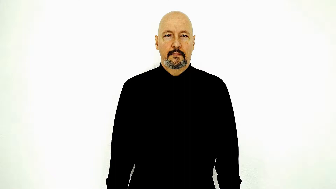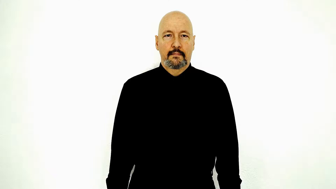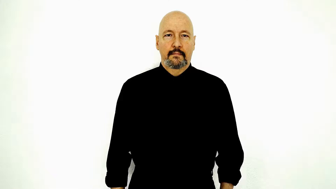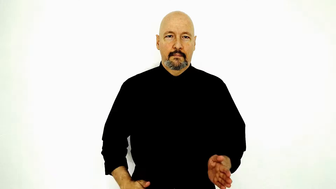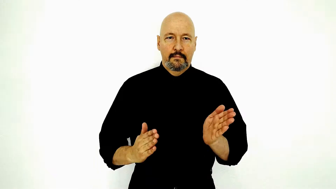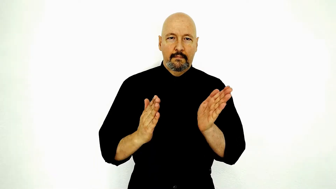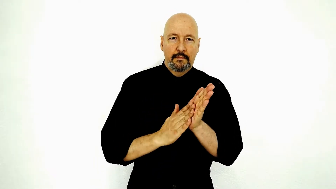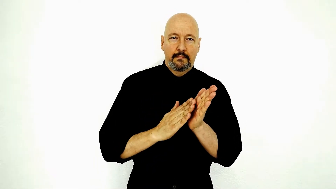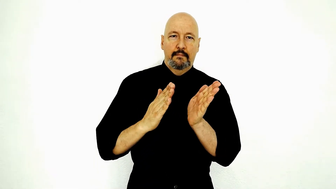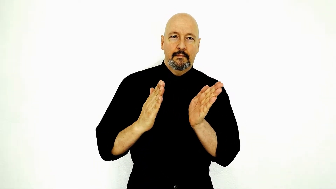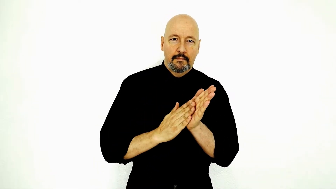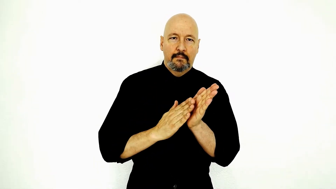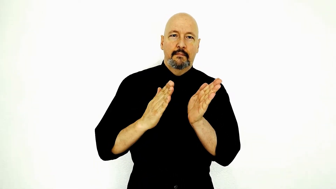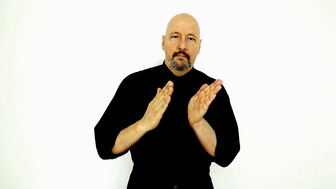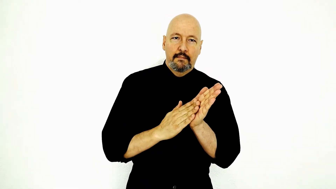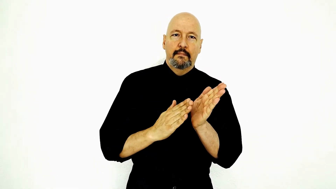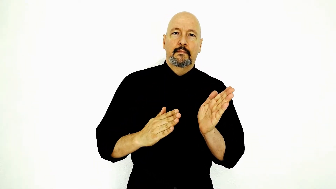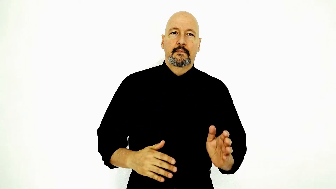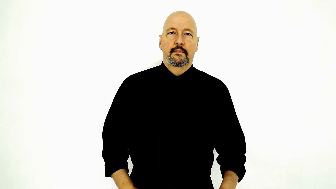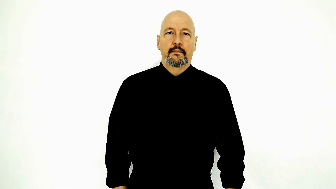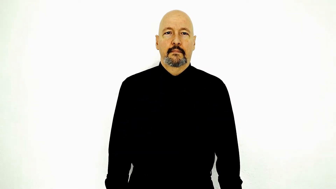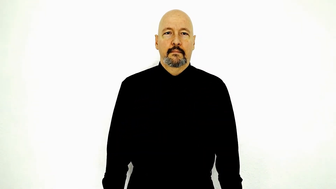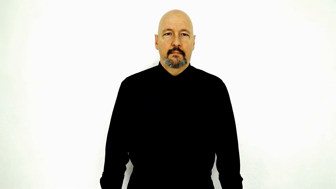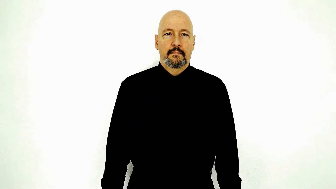RHYTHM-[3-tap-version]